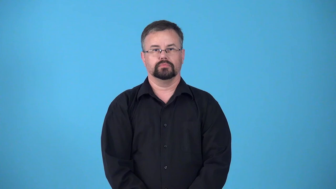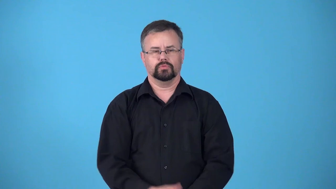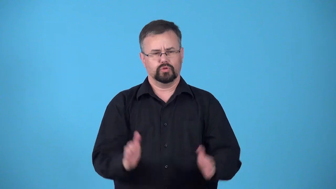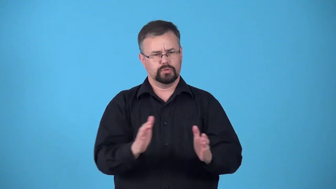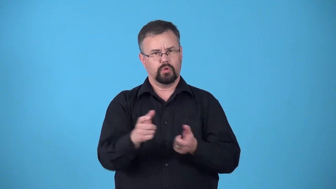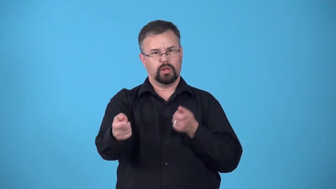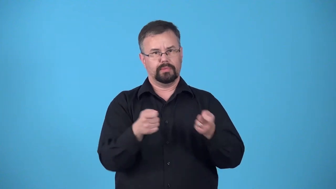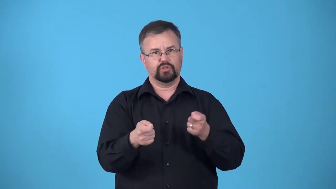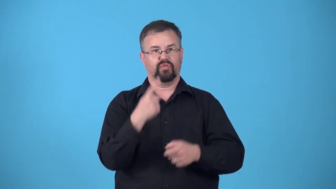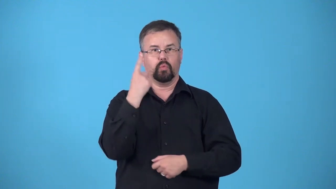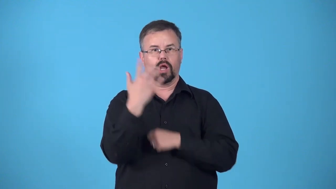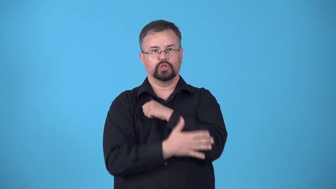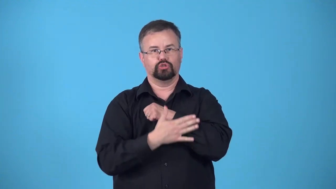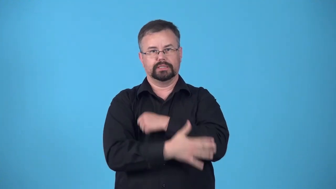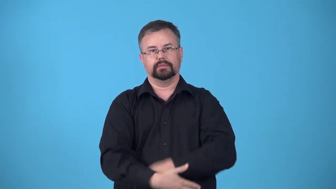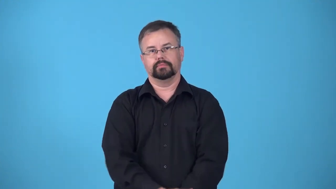canton